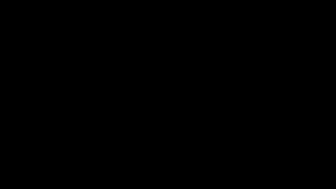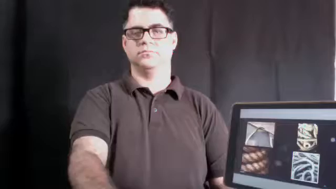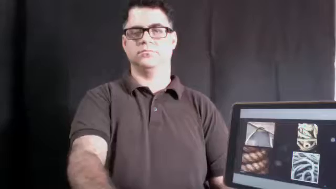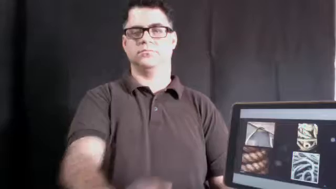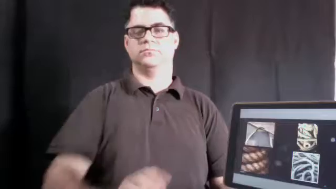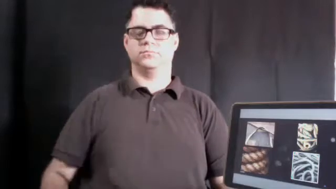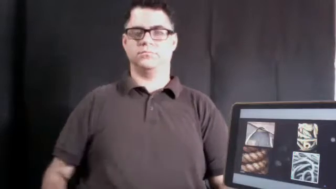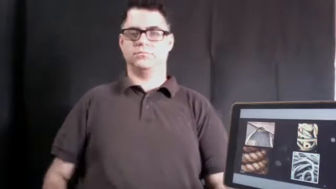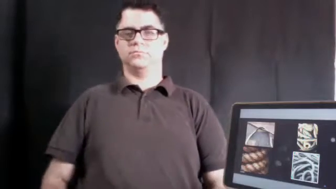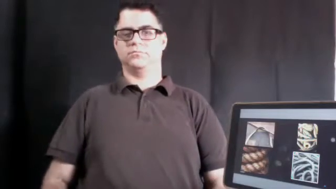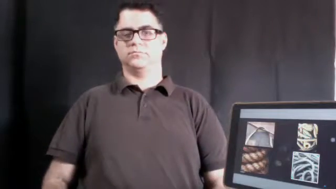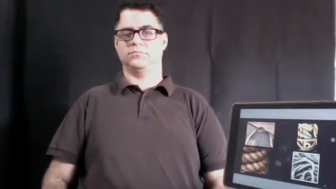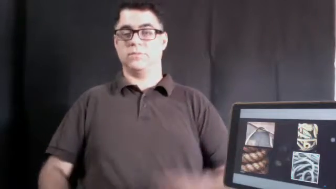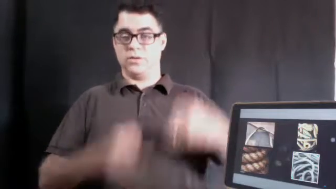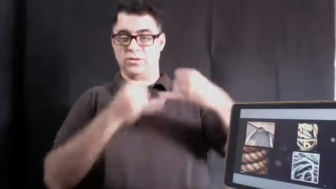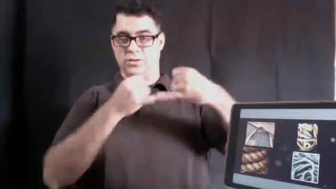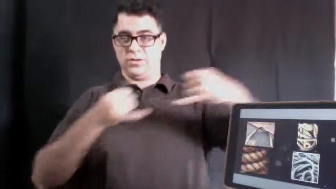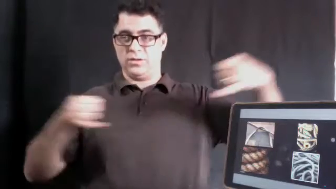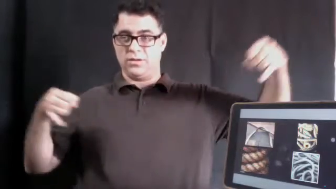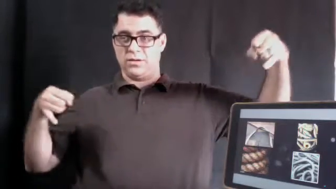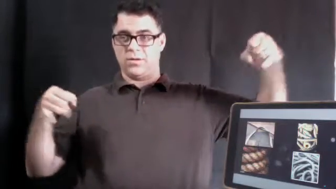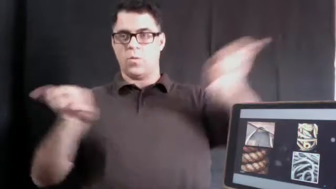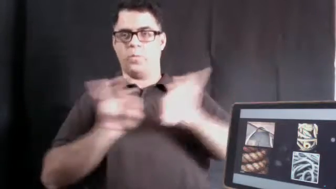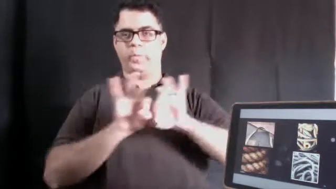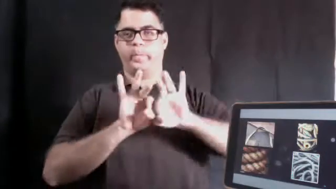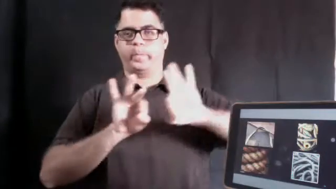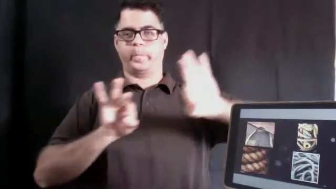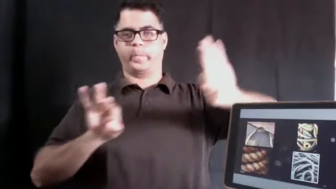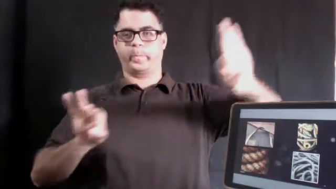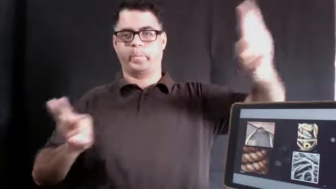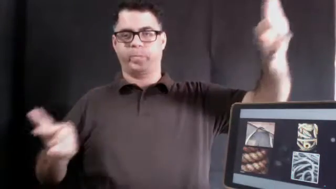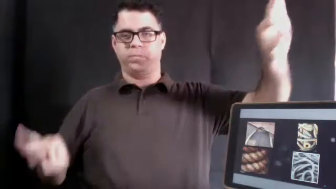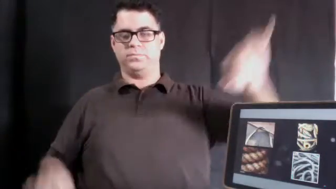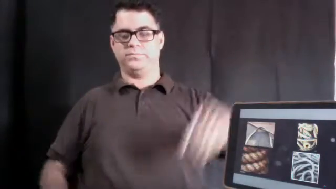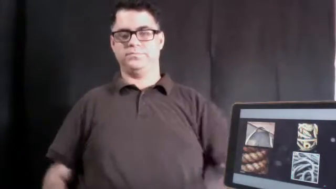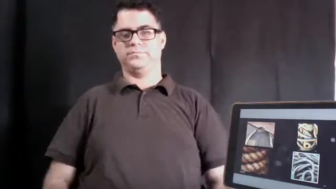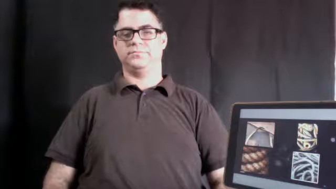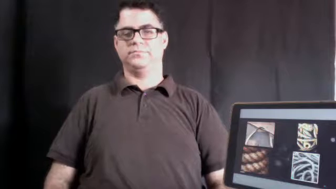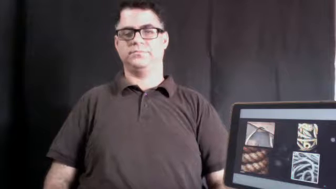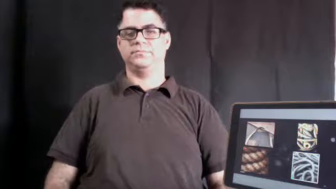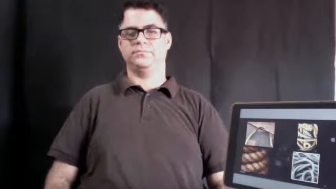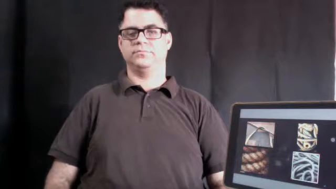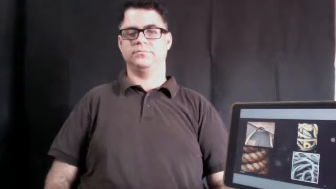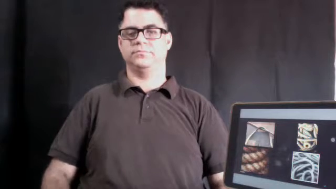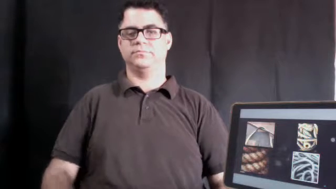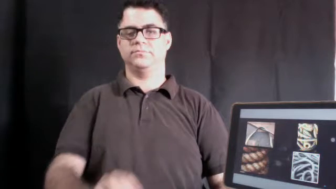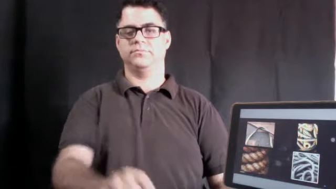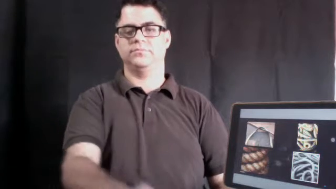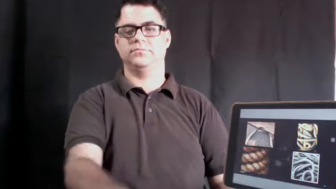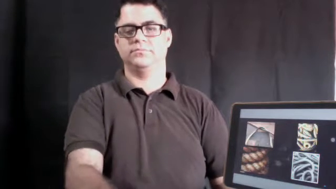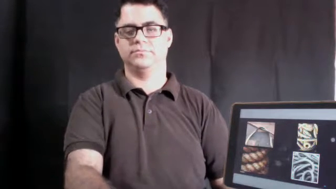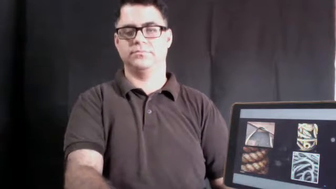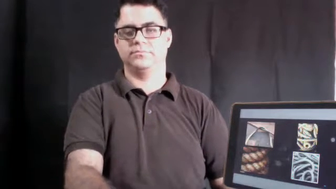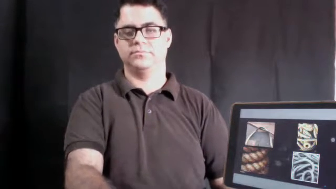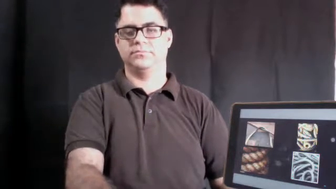rope